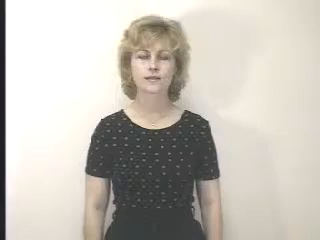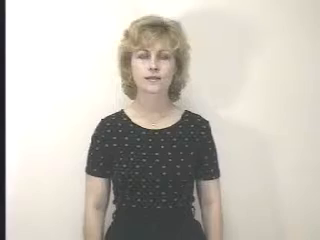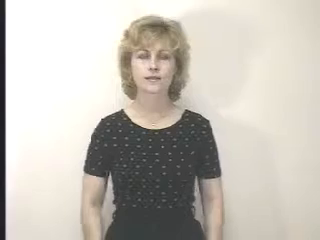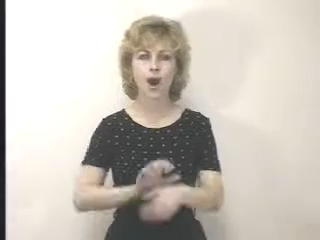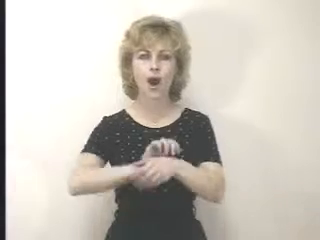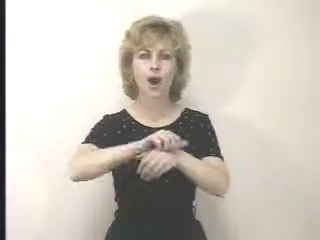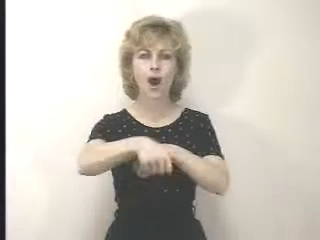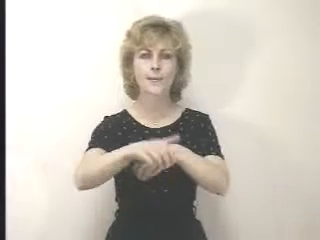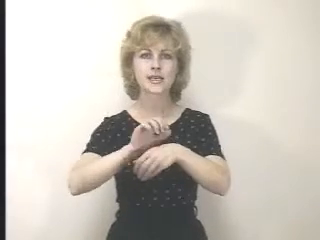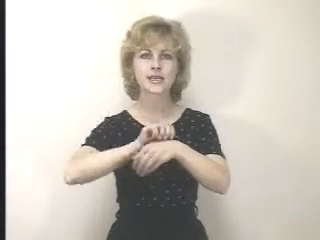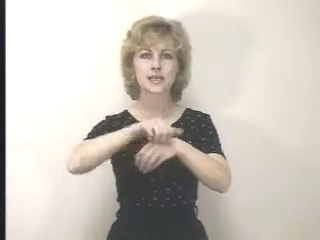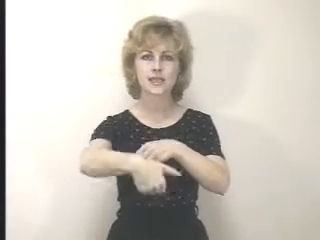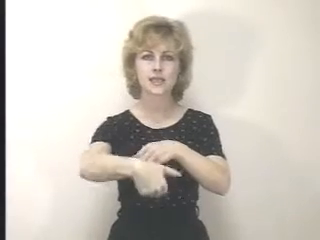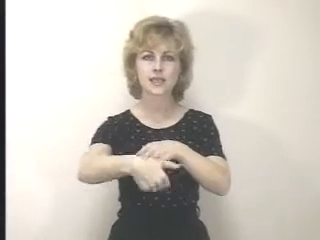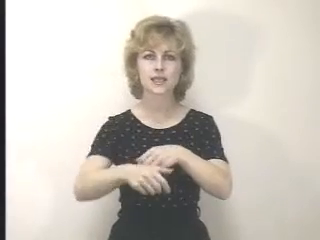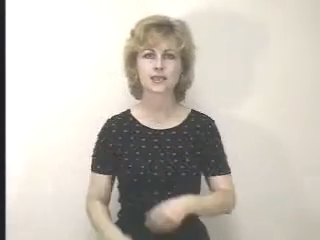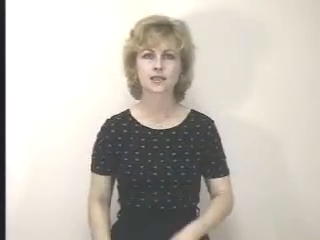orange